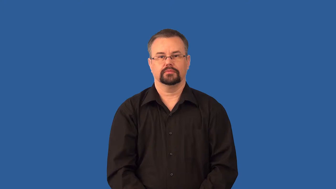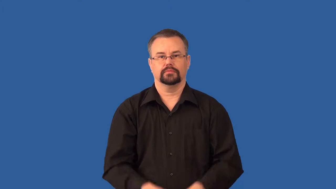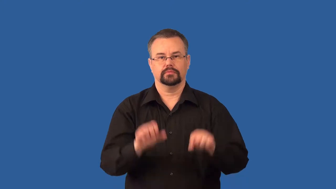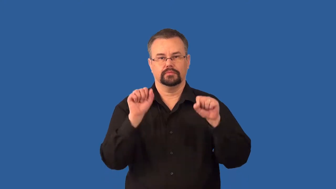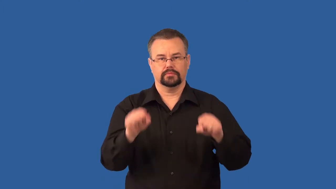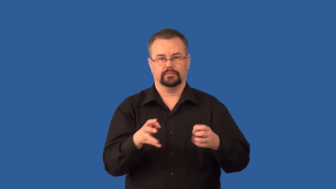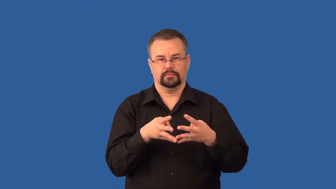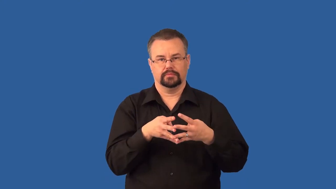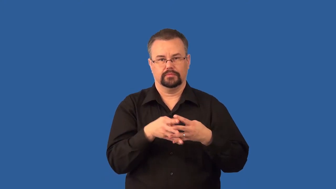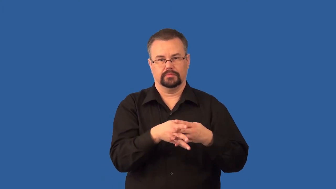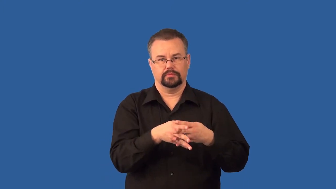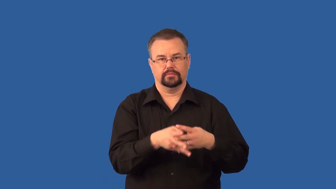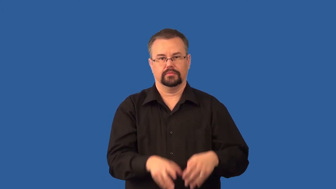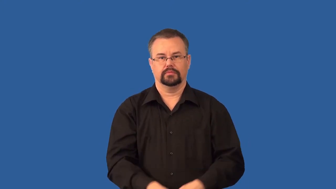permeable